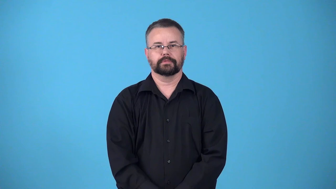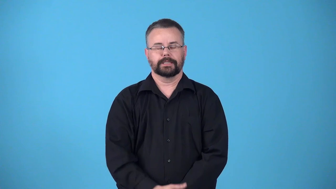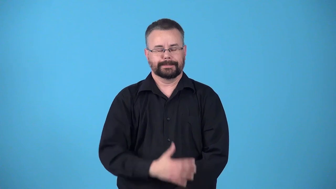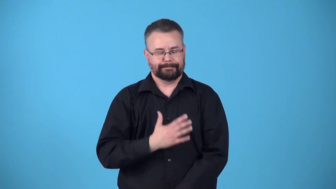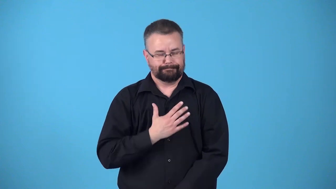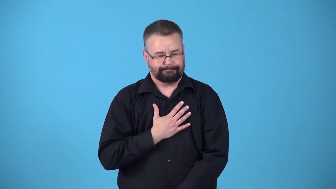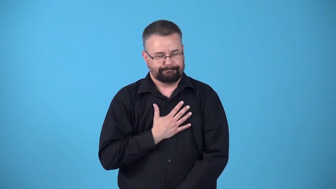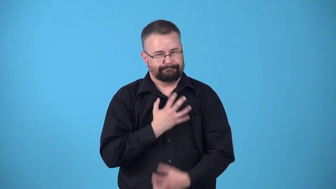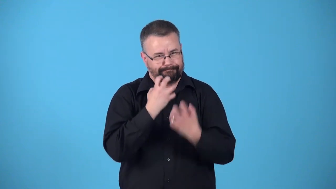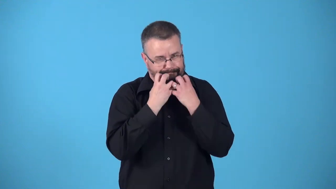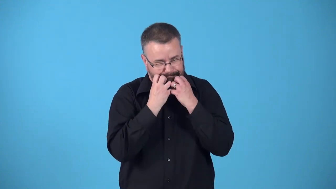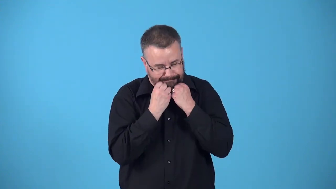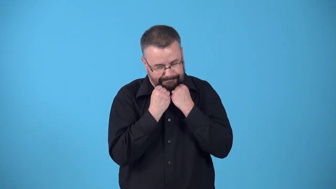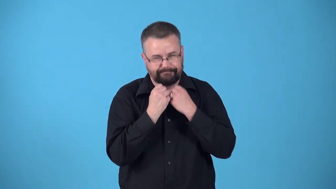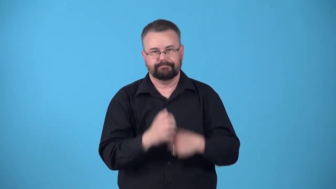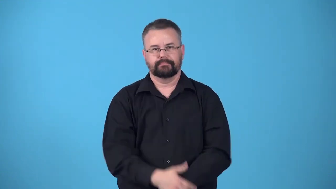close to your heart